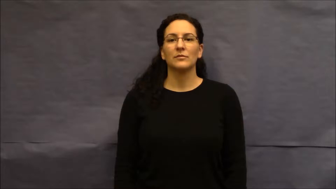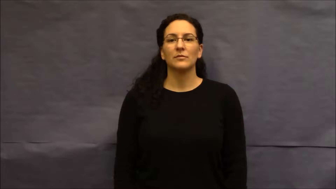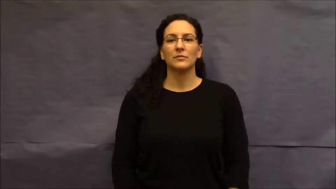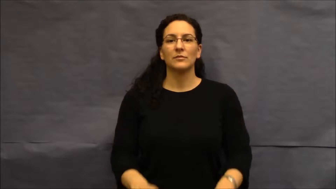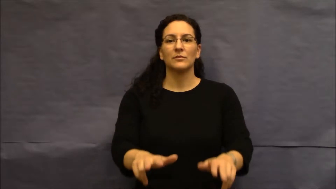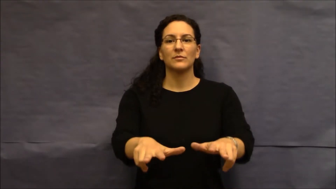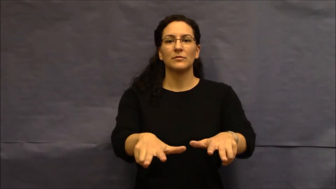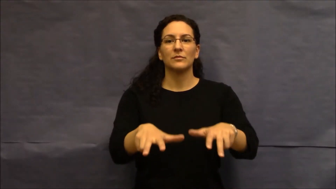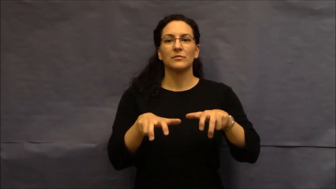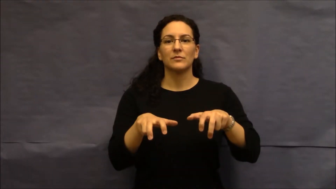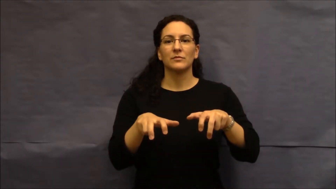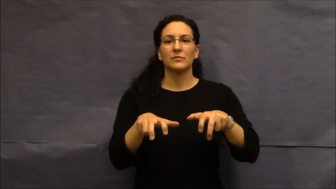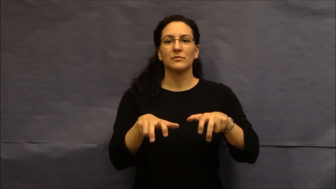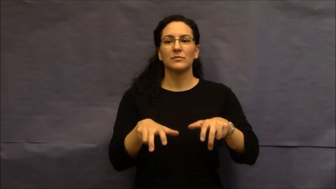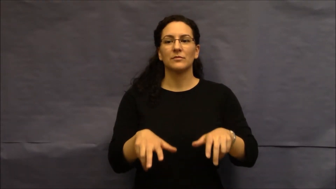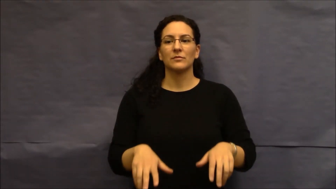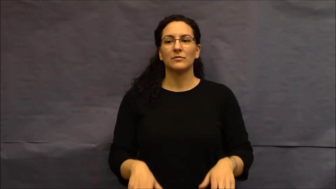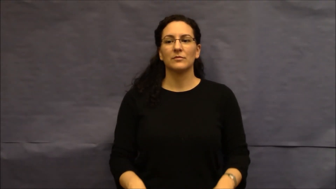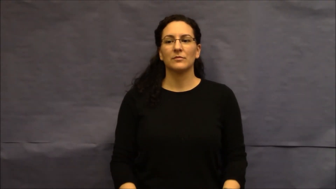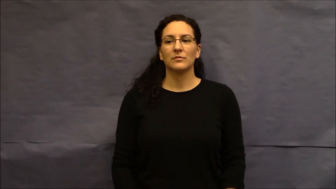Freeze